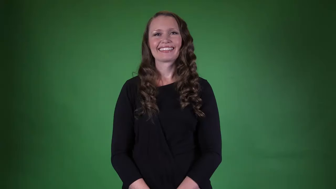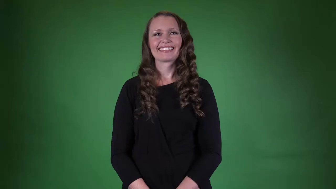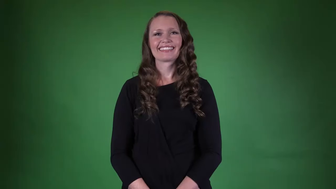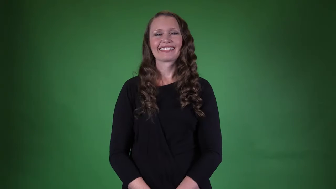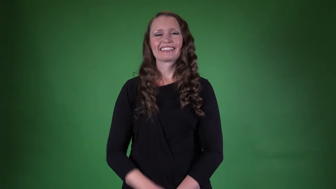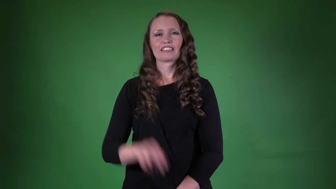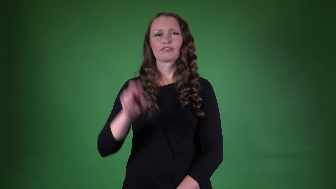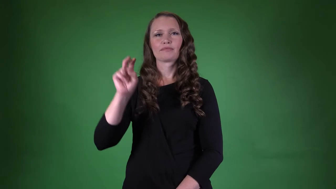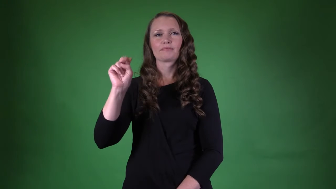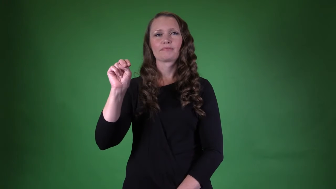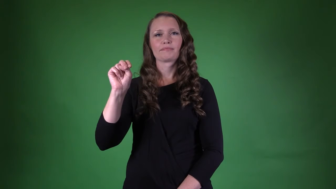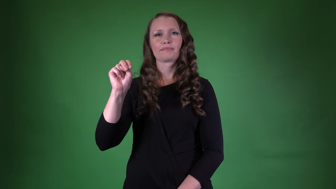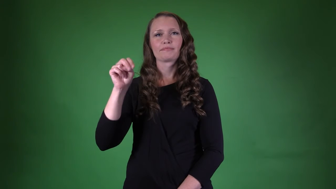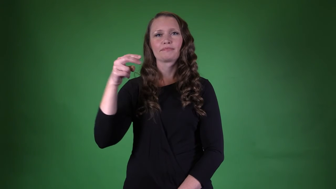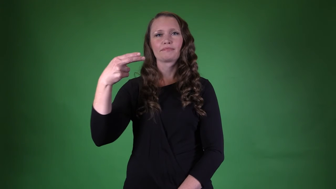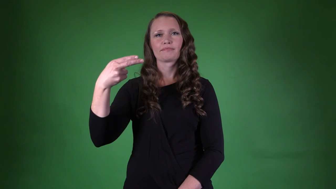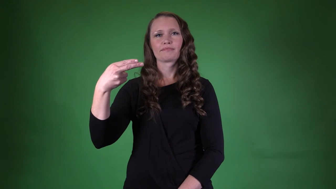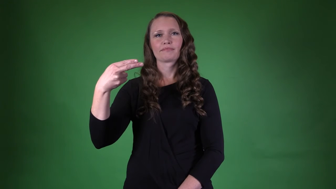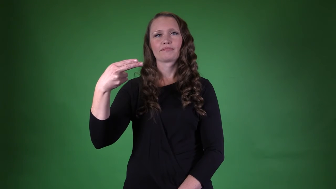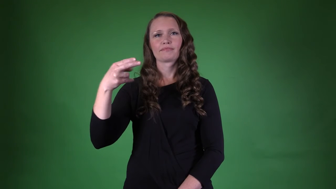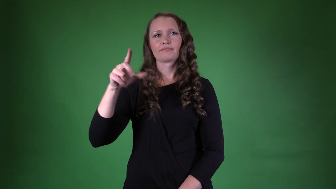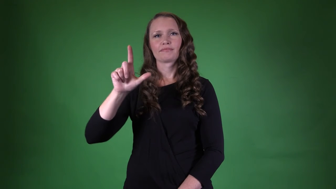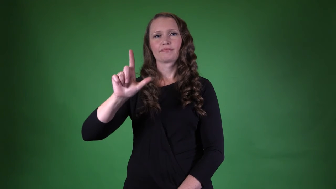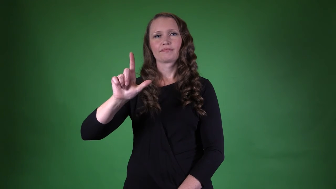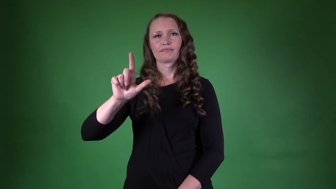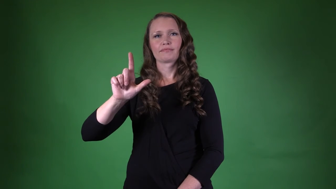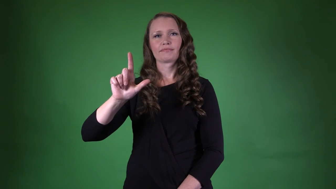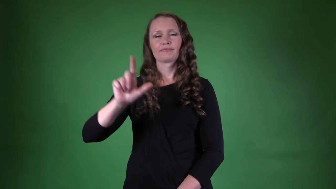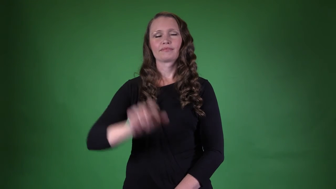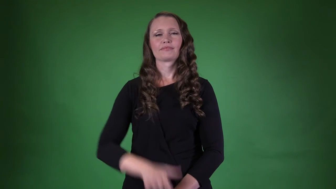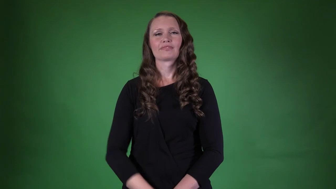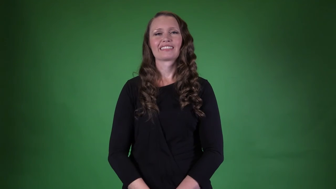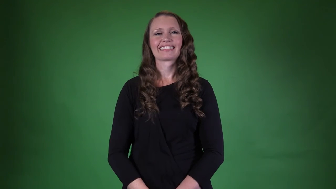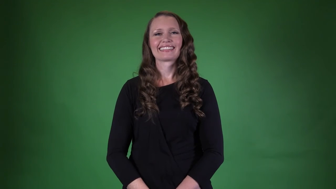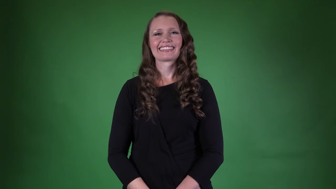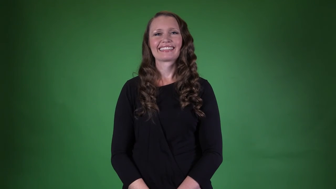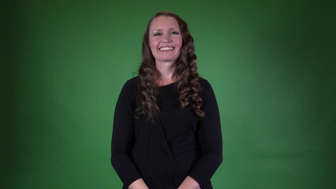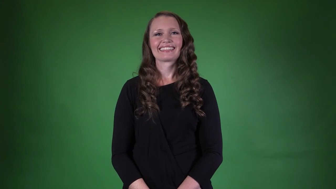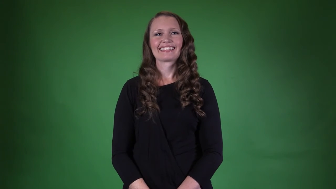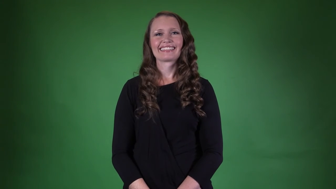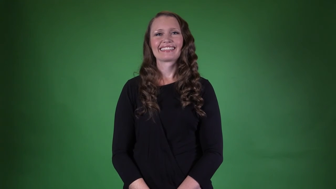National Hockey League NHL